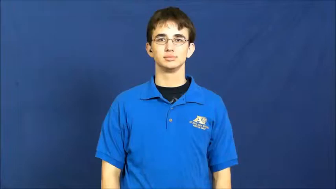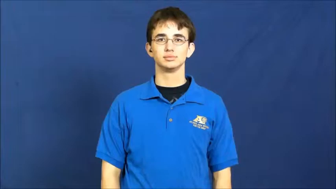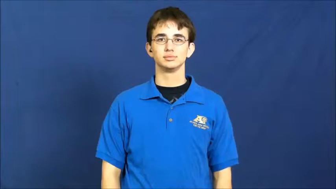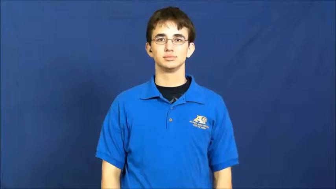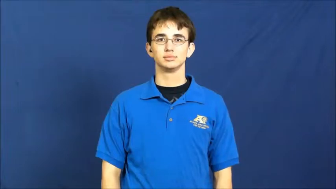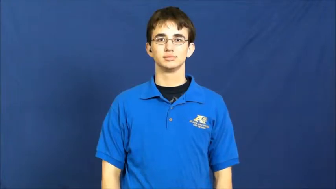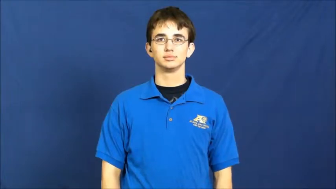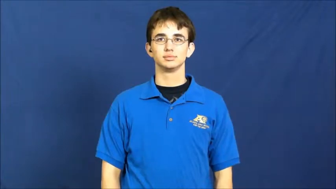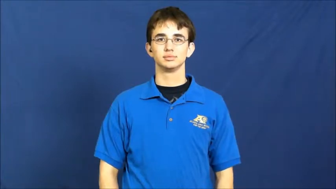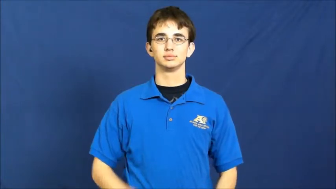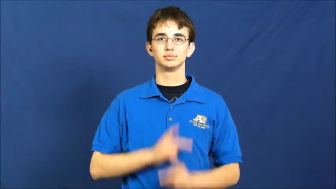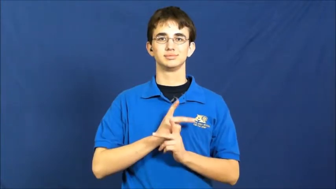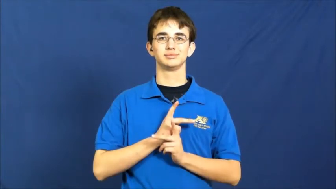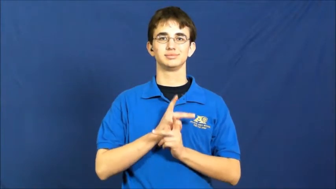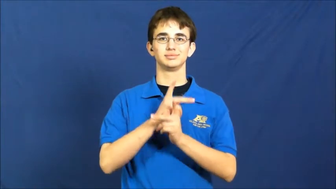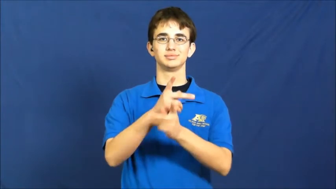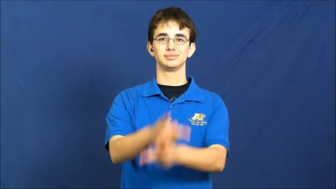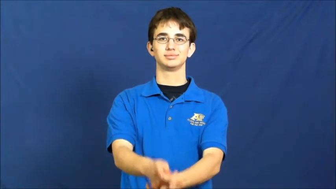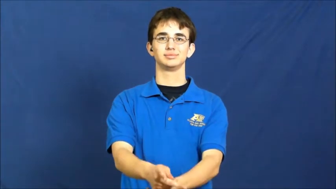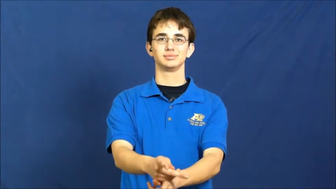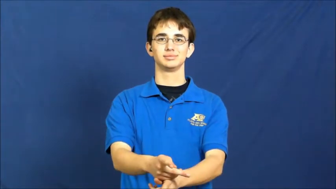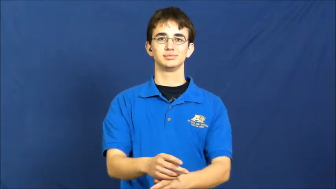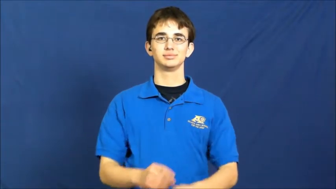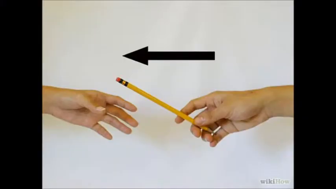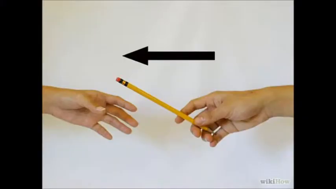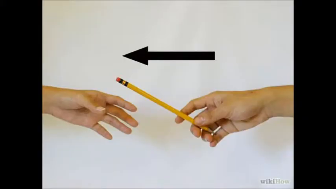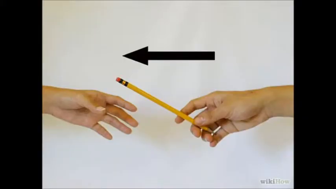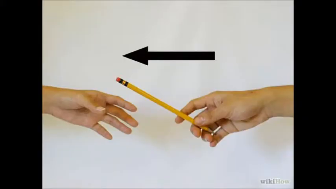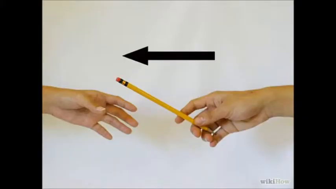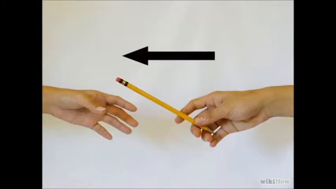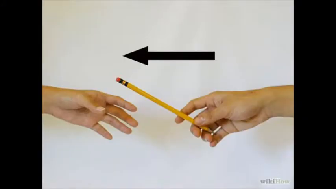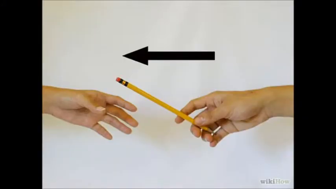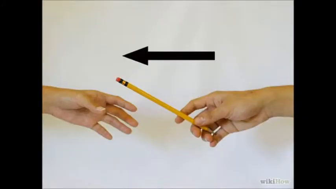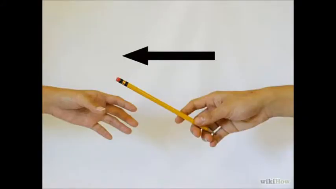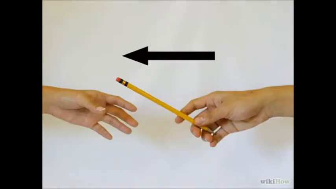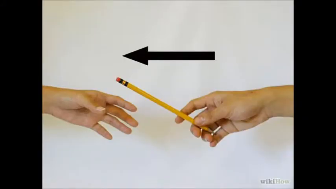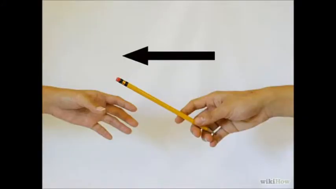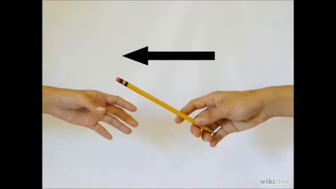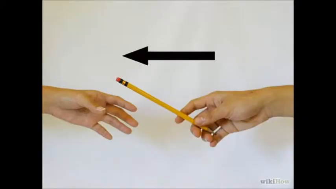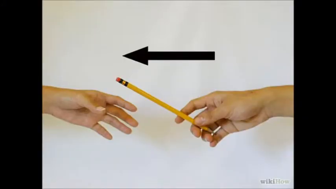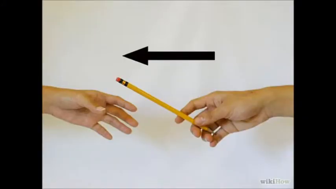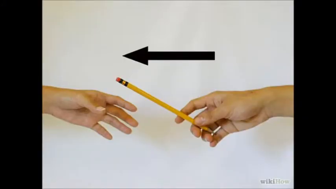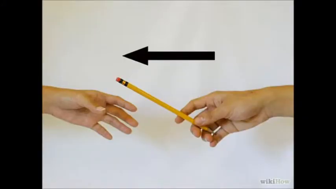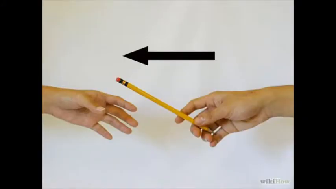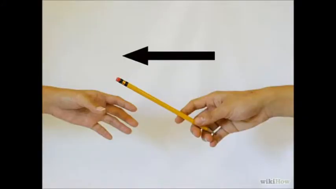lend